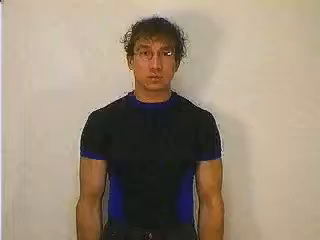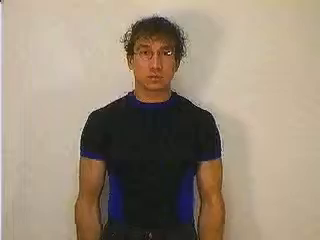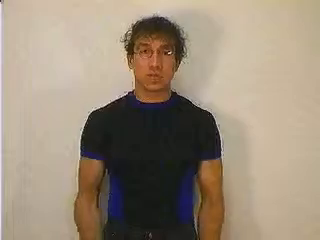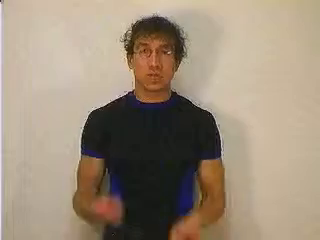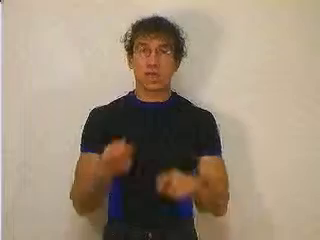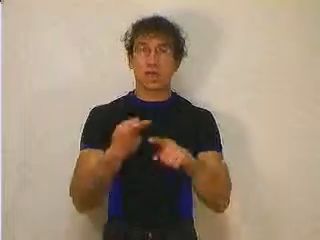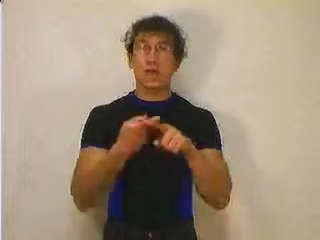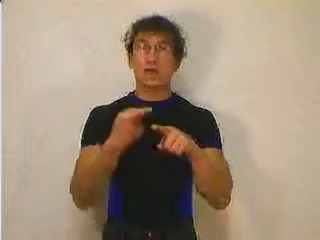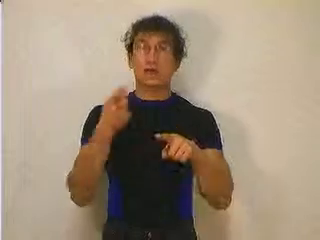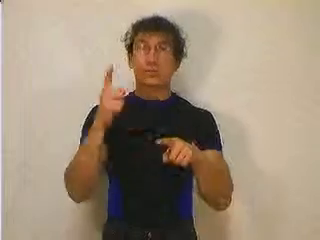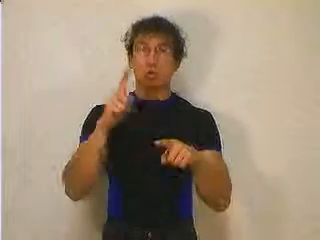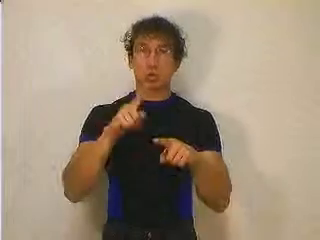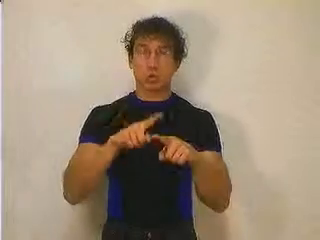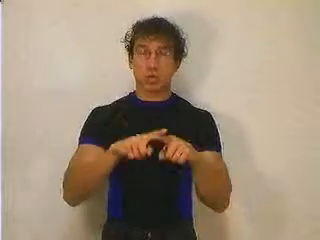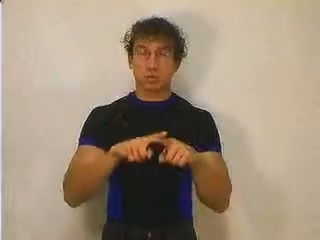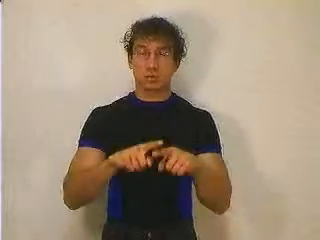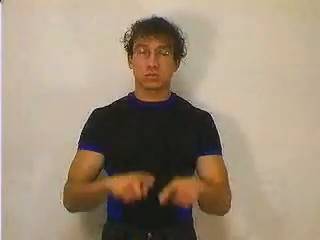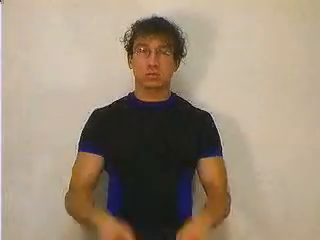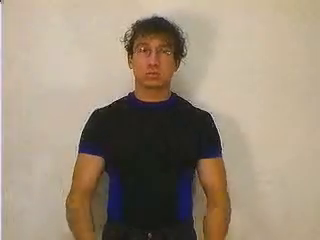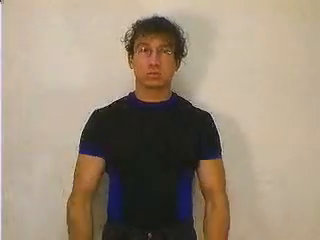this is